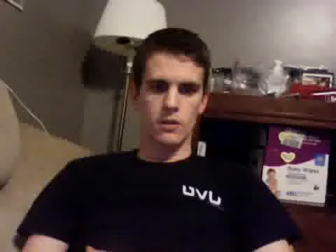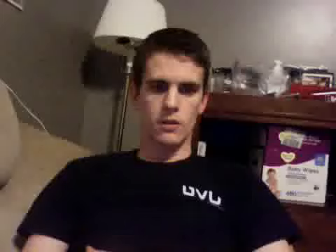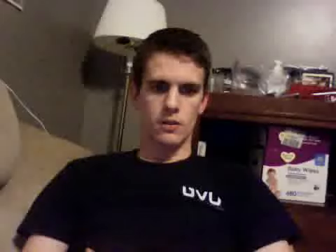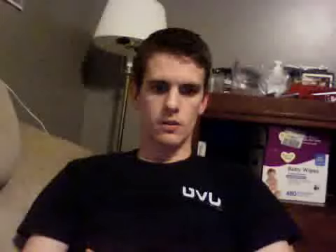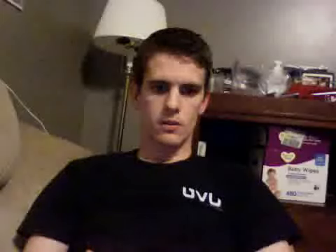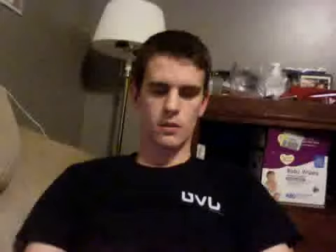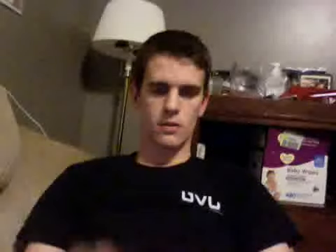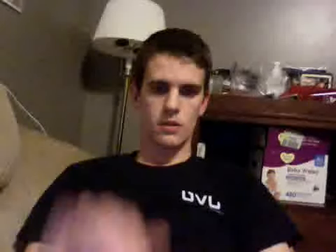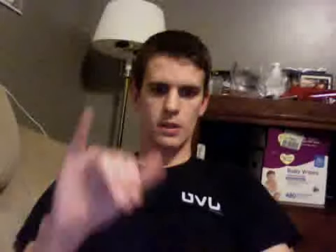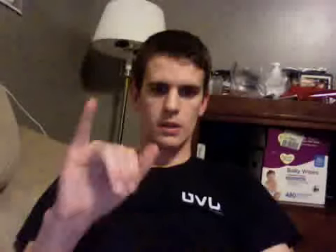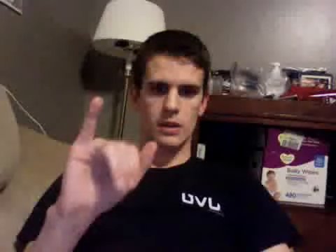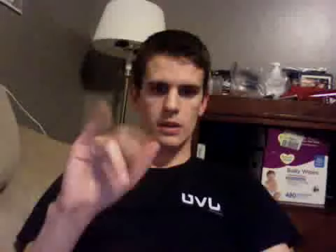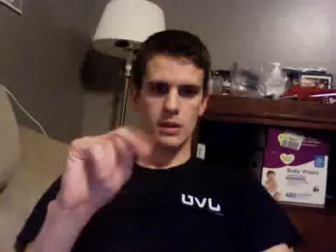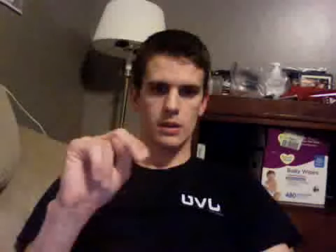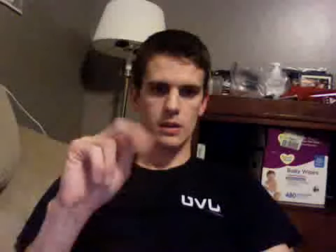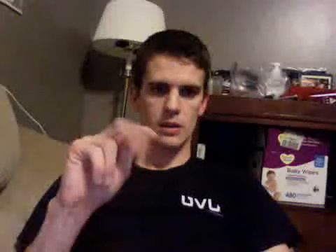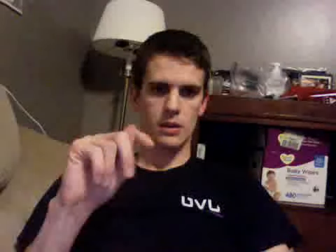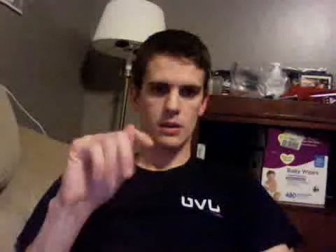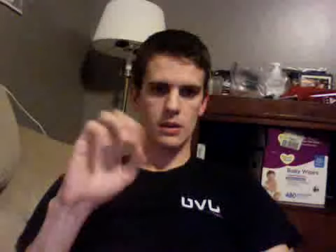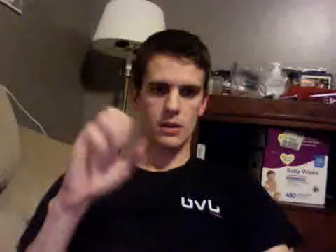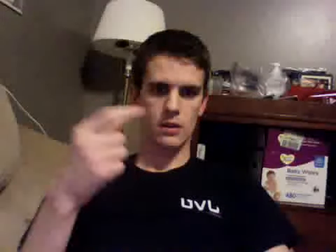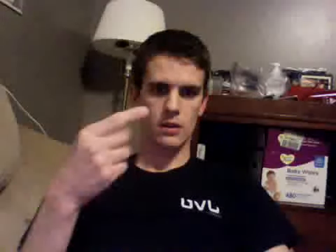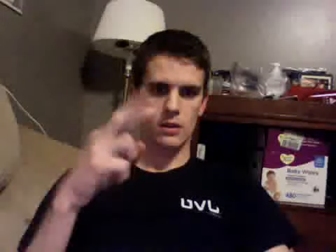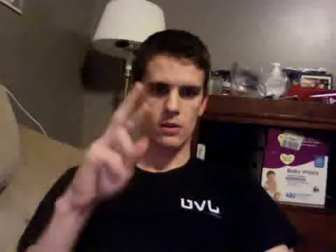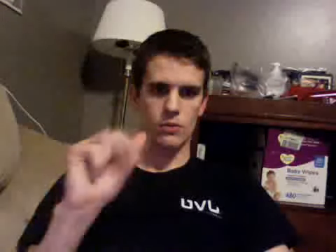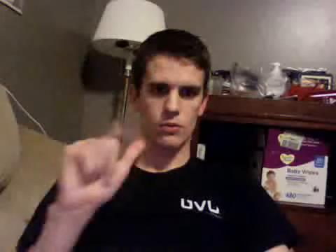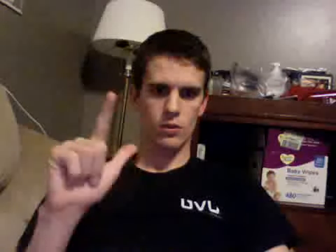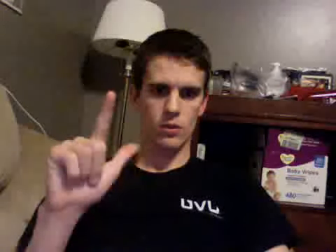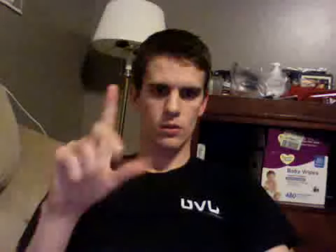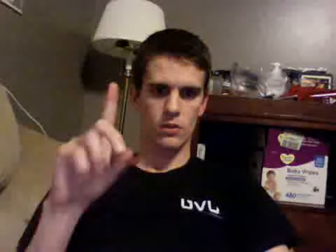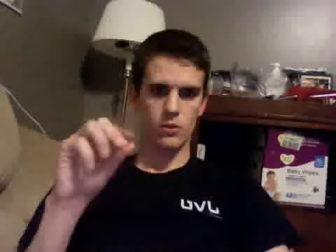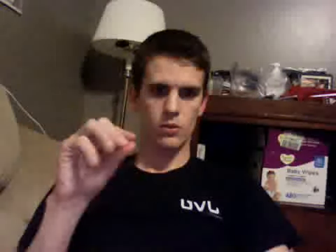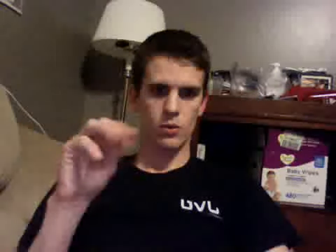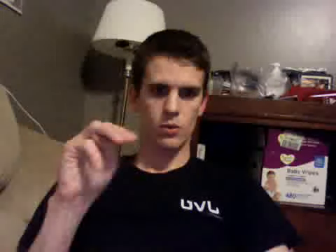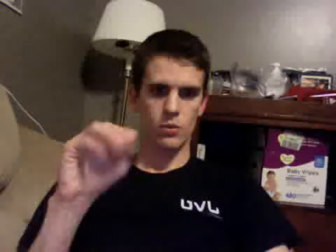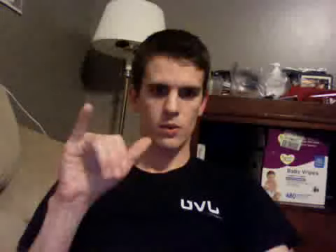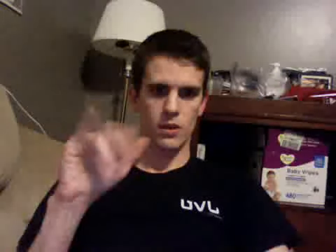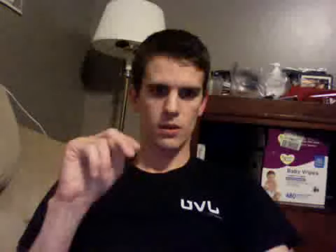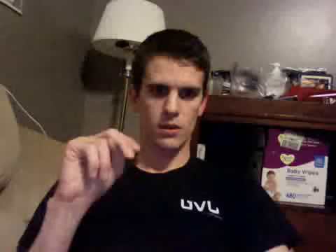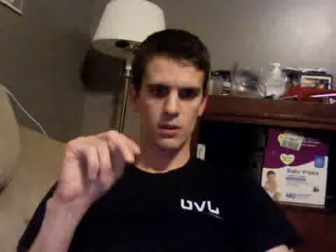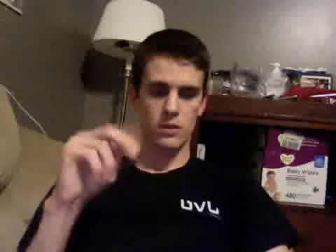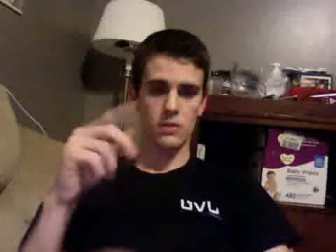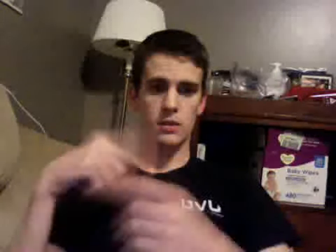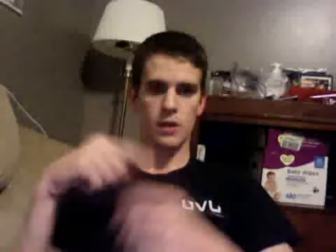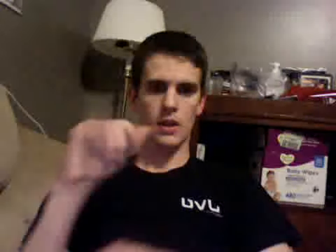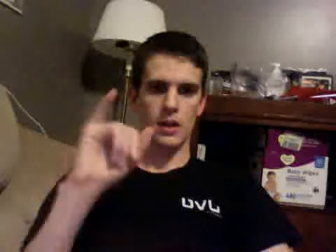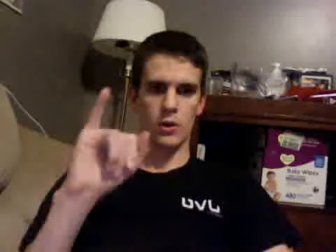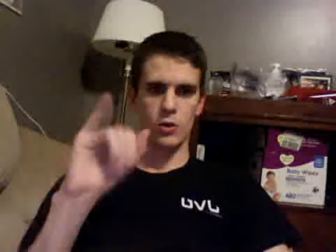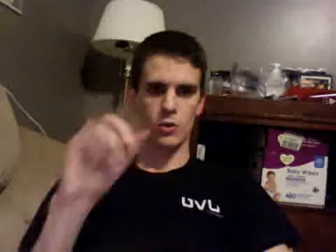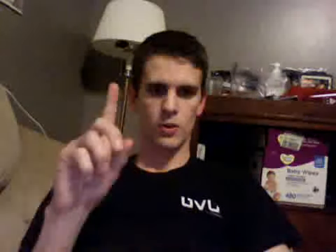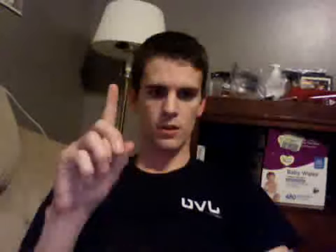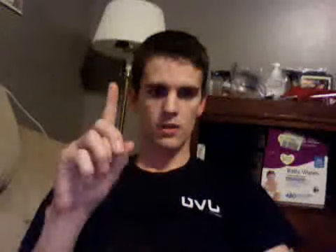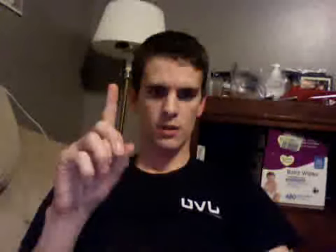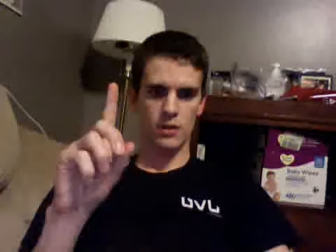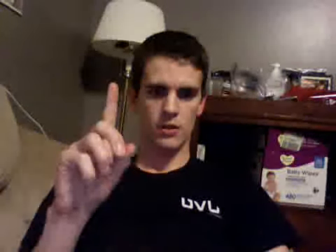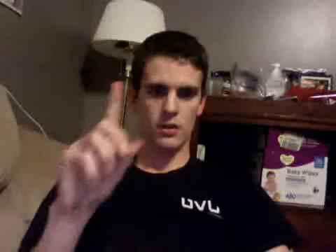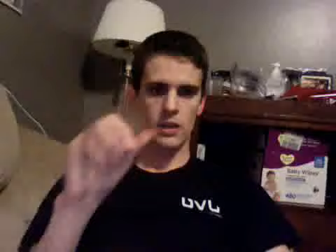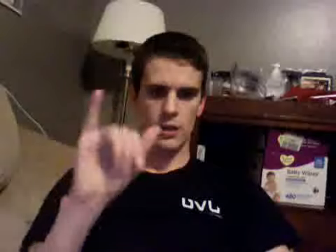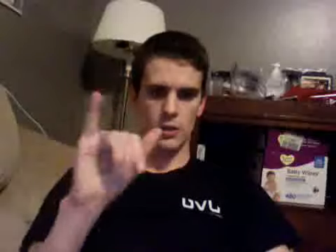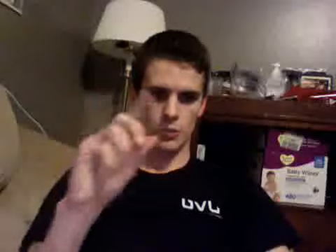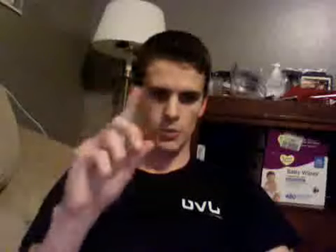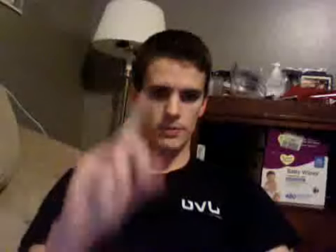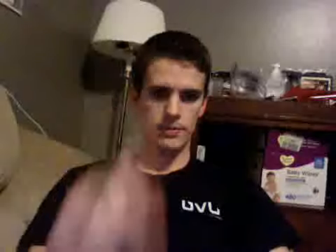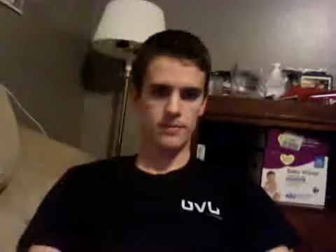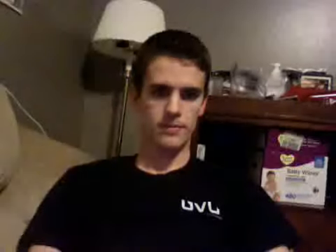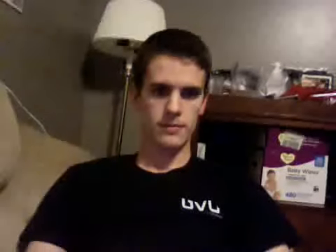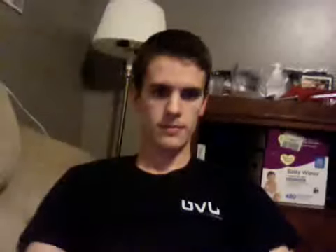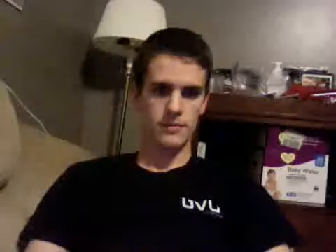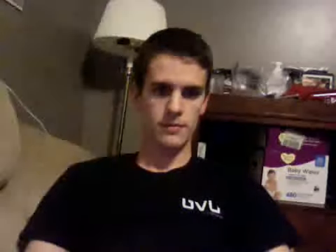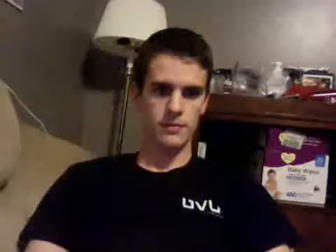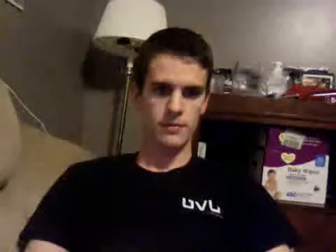Integral Domain